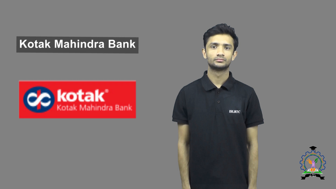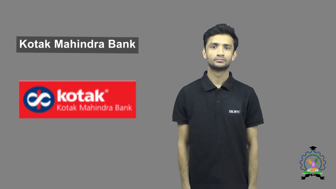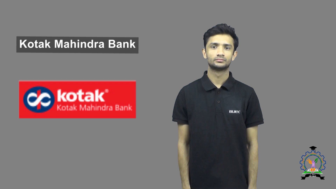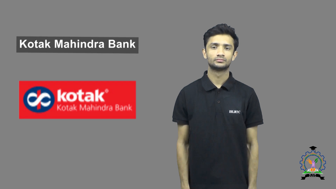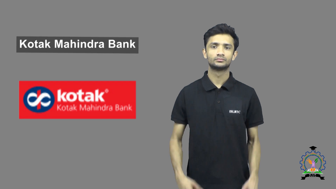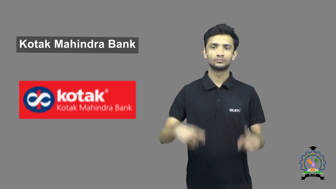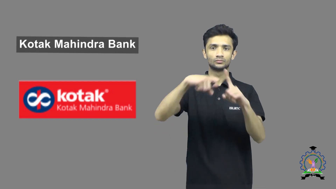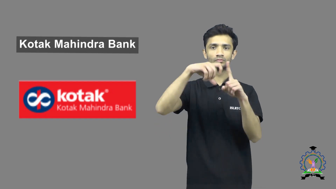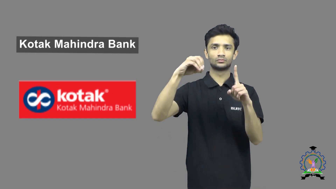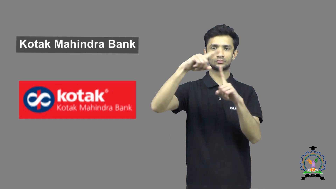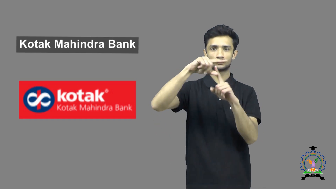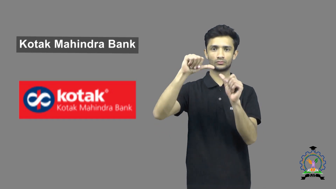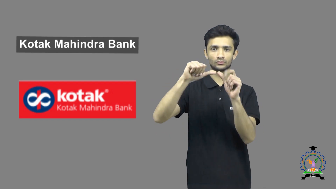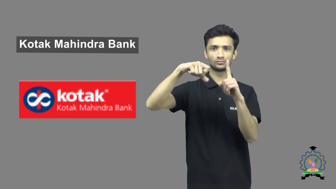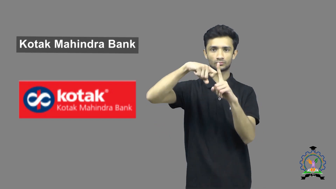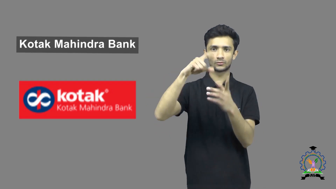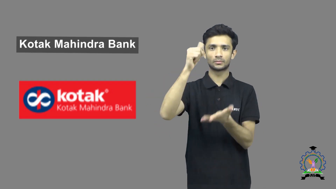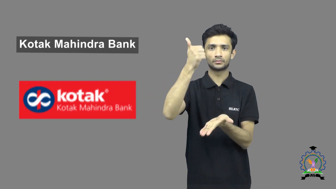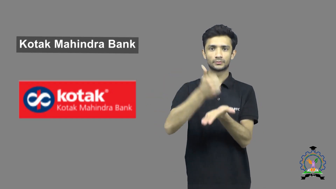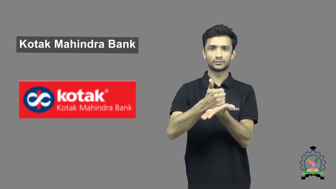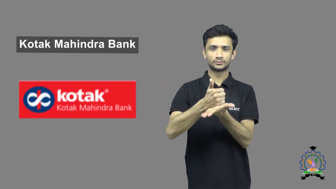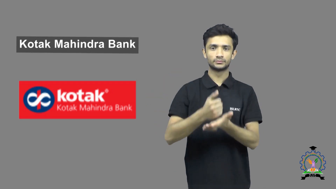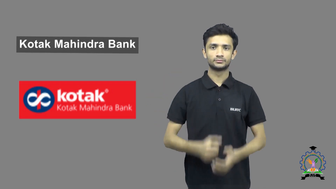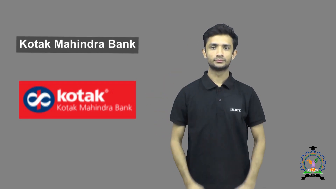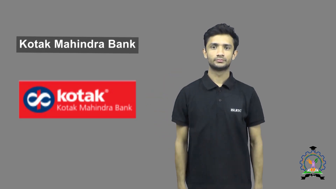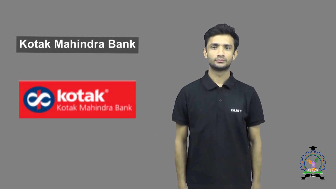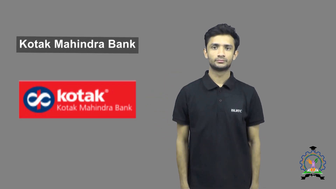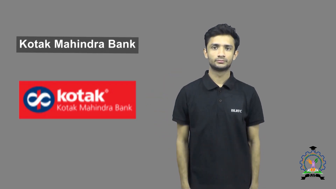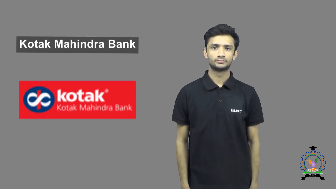Kotak Mahindra Bank